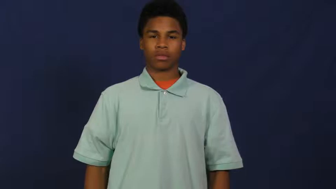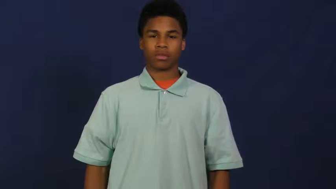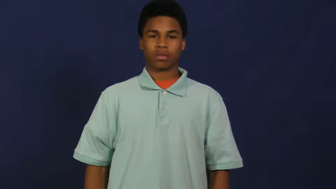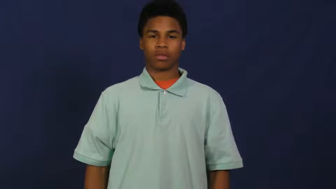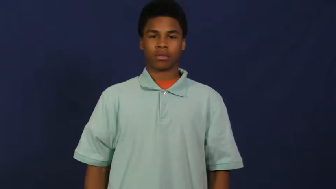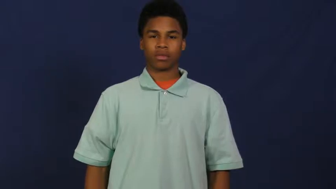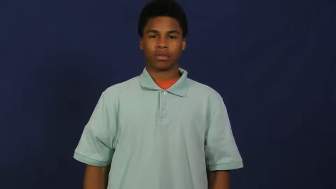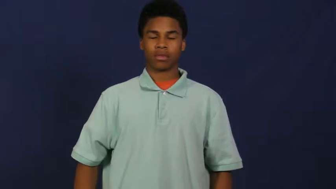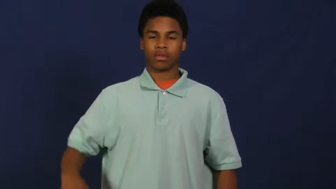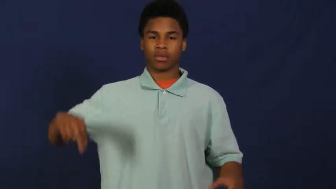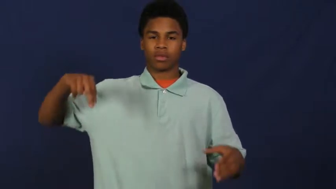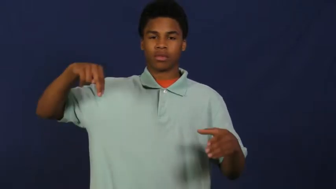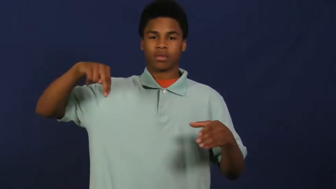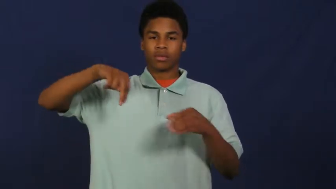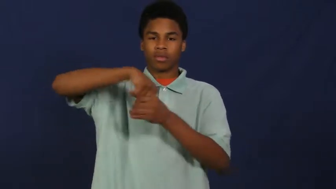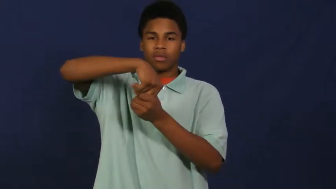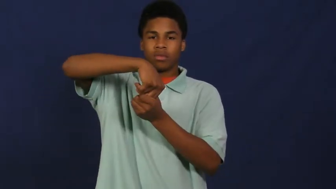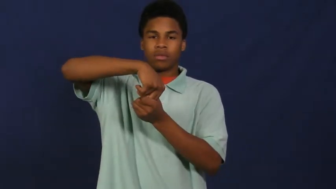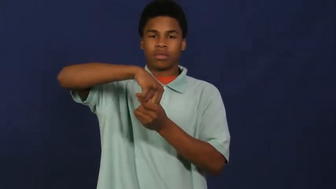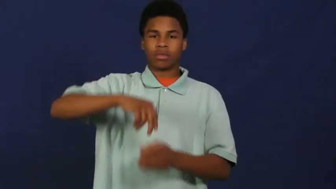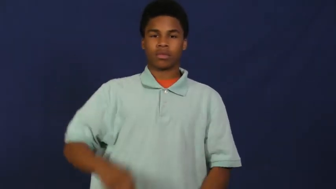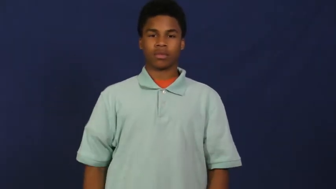tackle,down-football